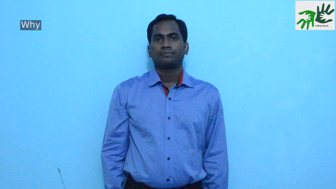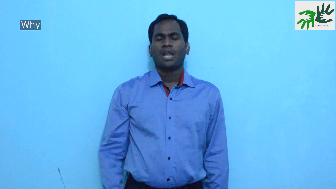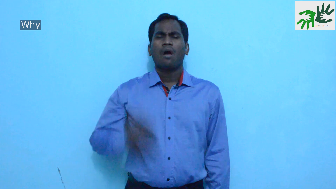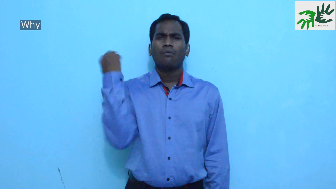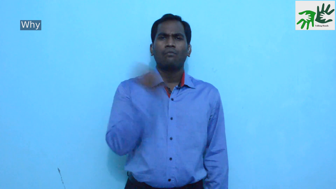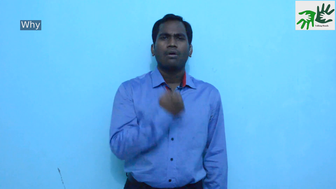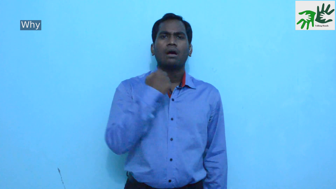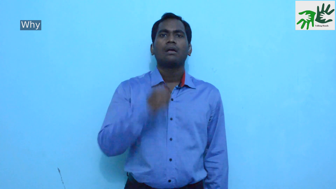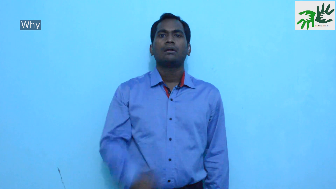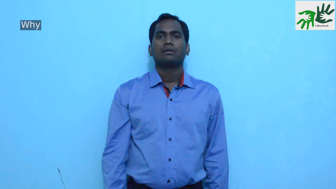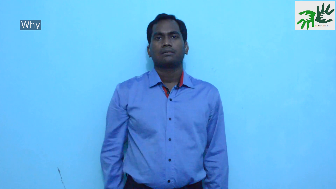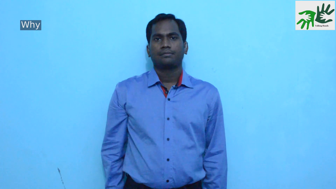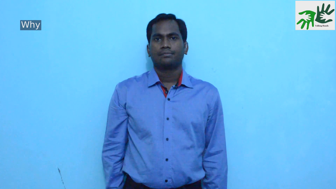Why